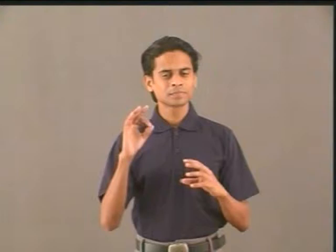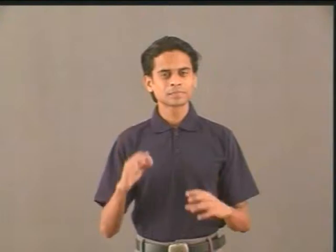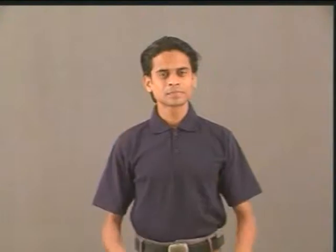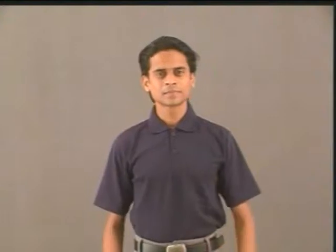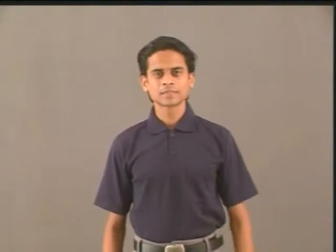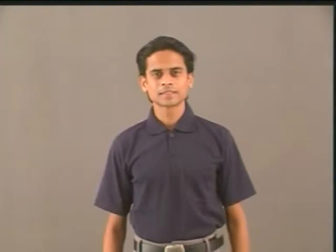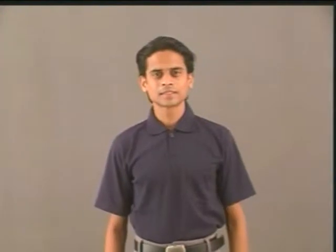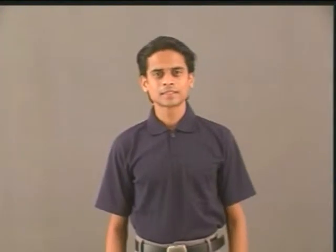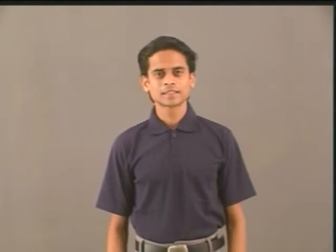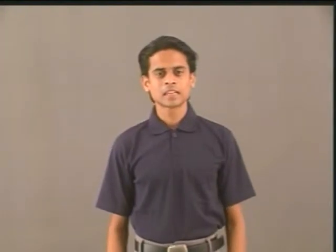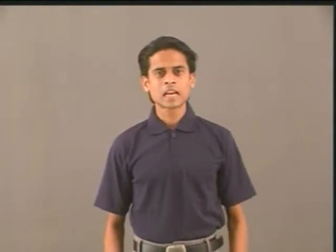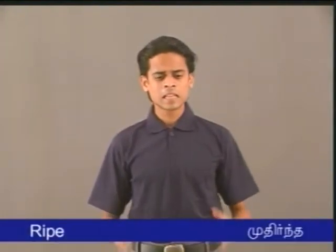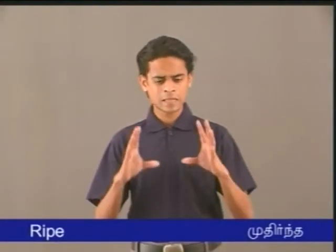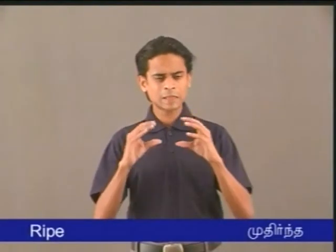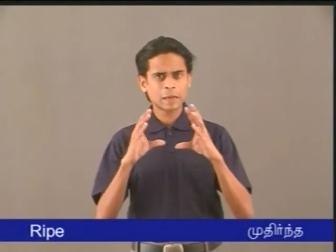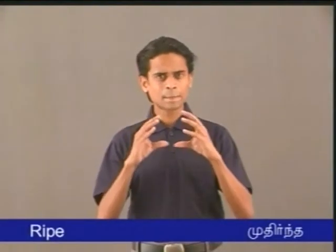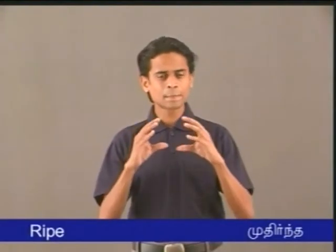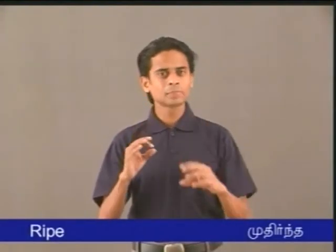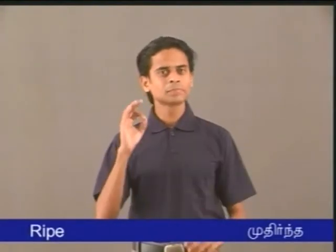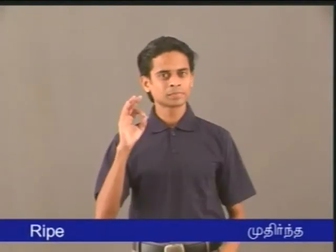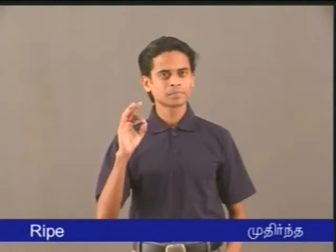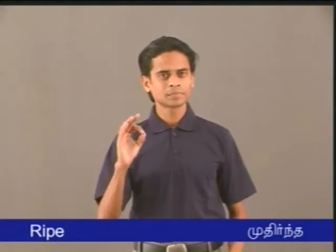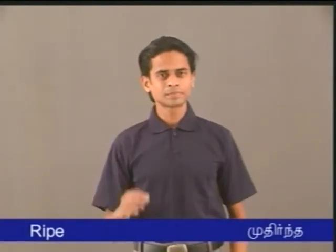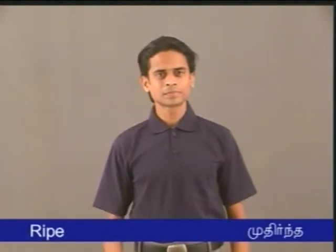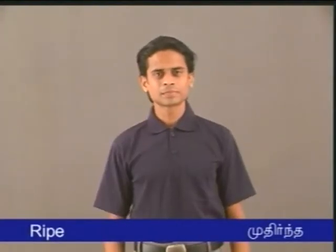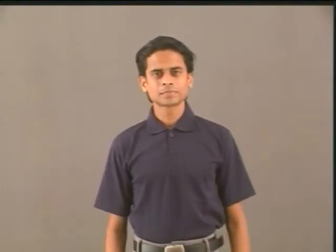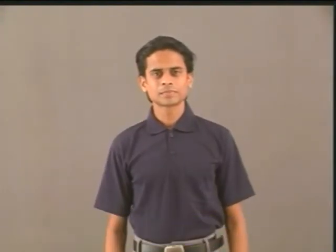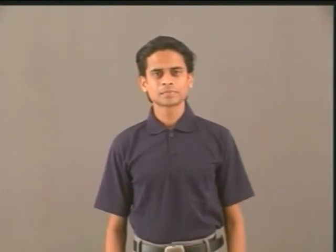ripe